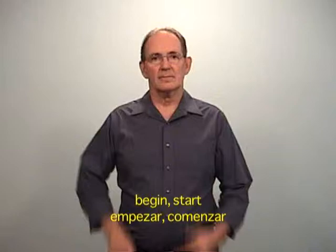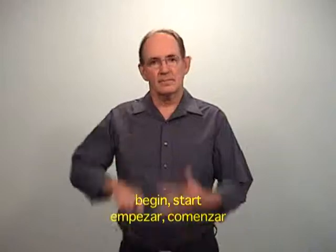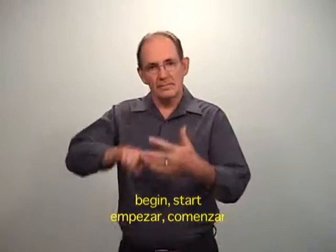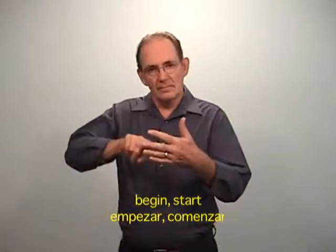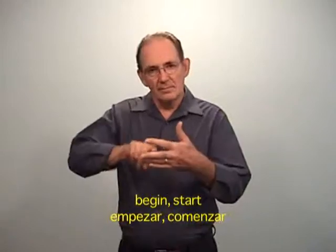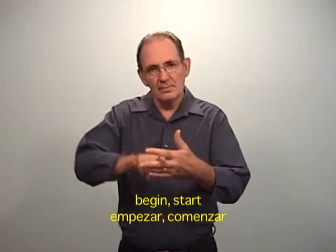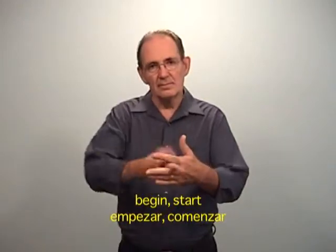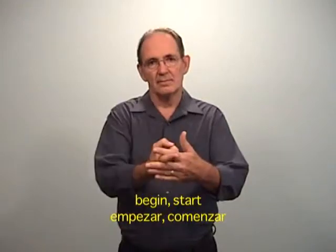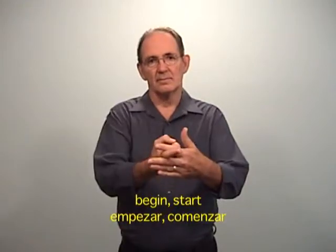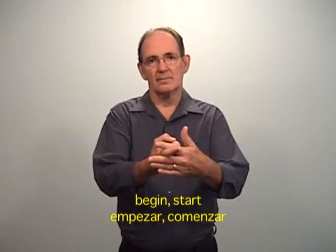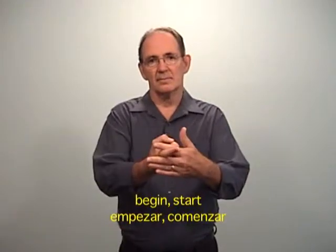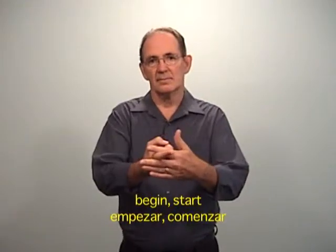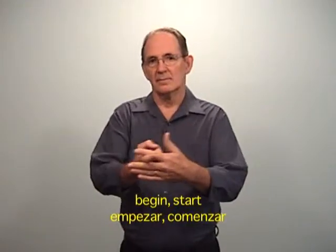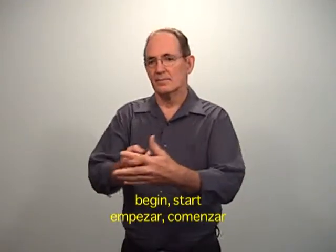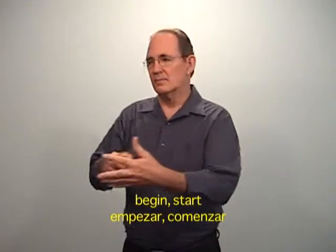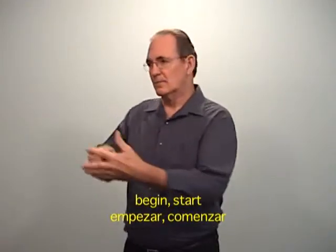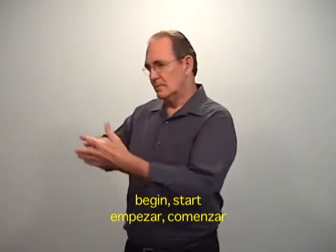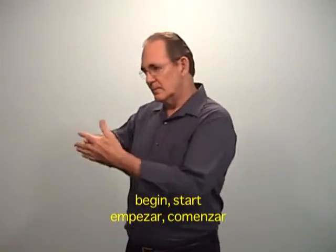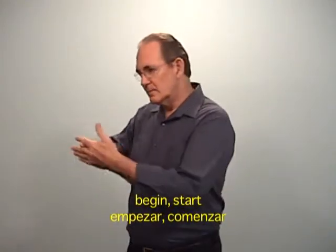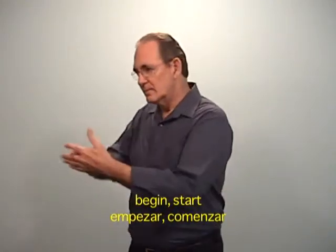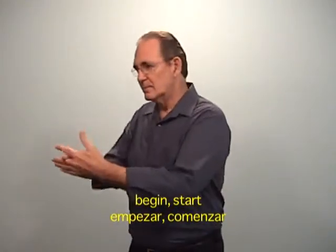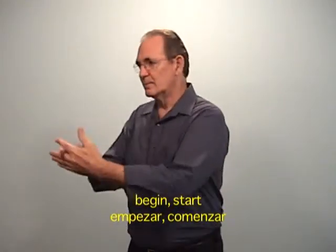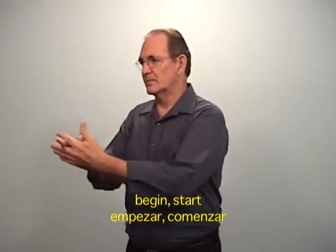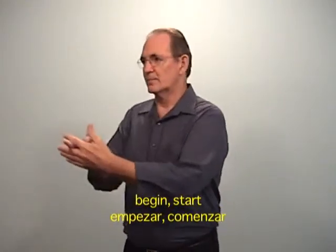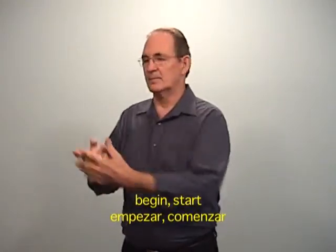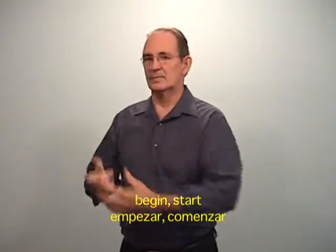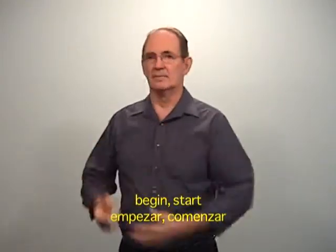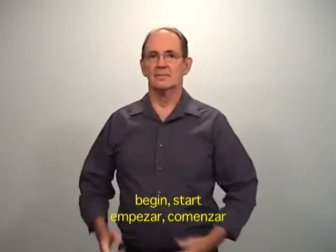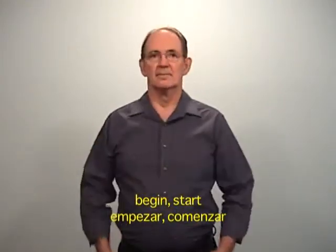Begin, start